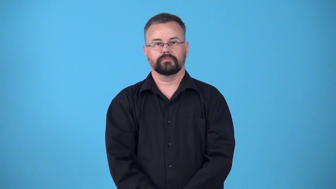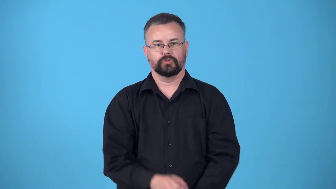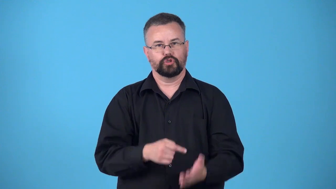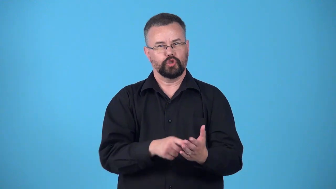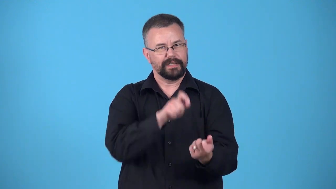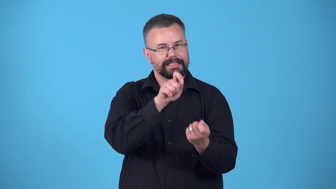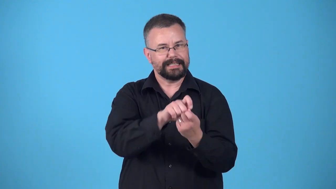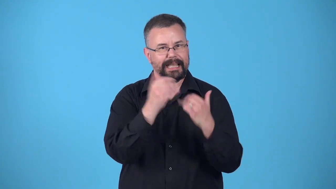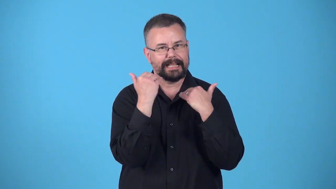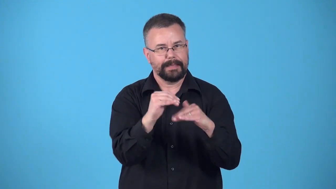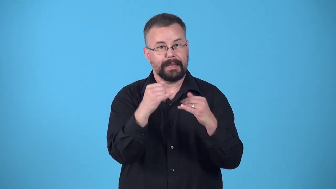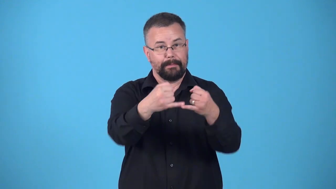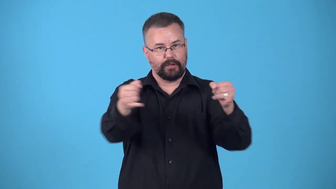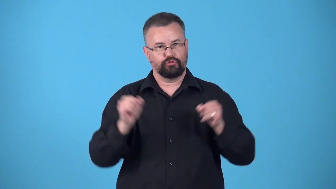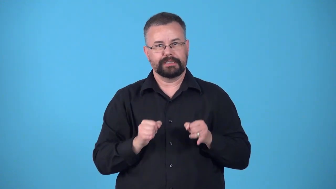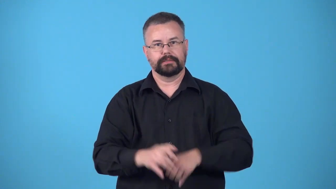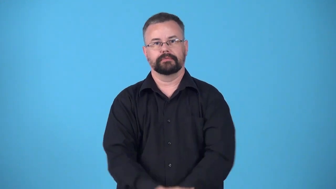delineate